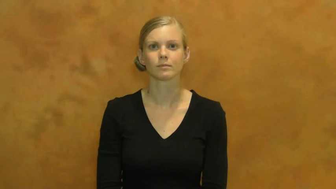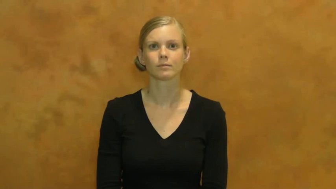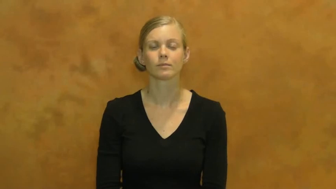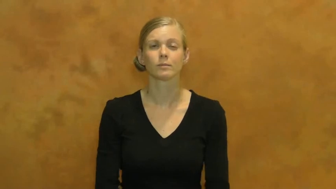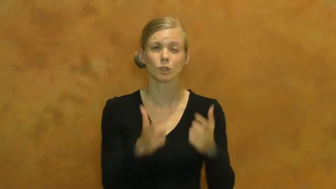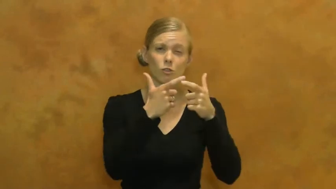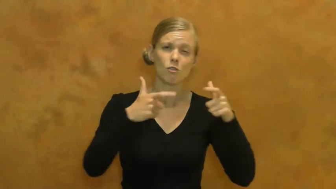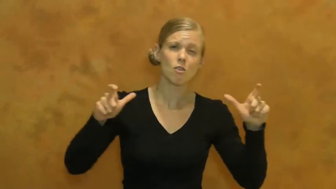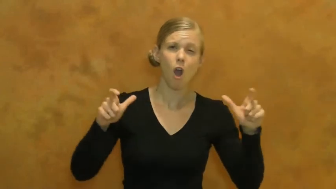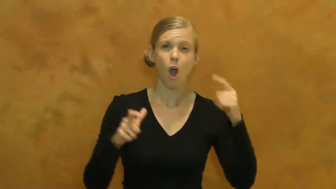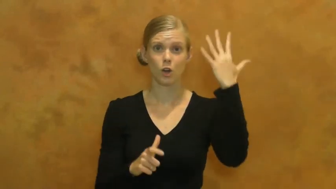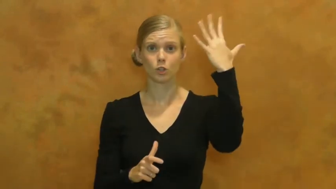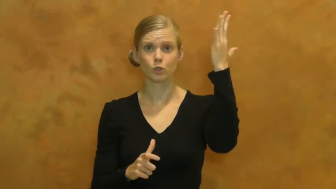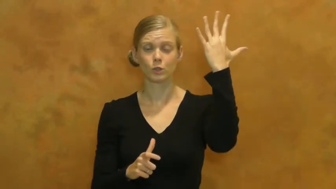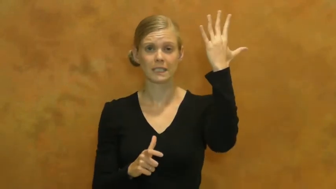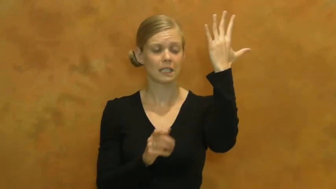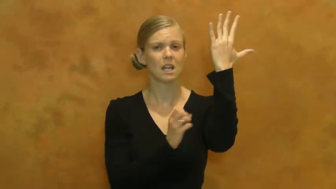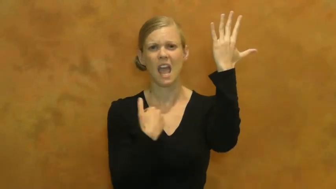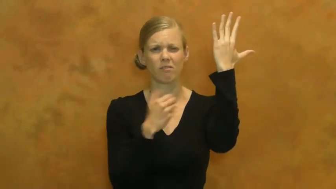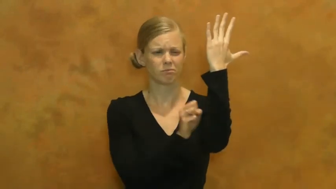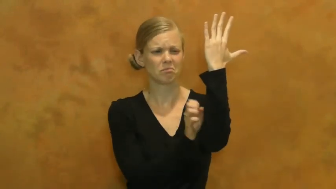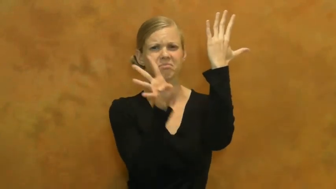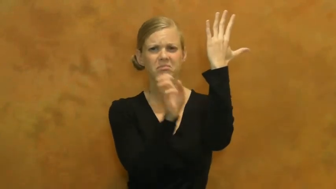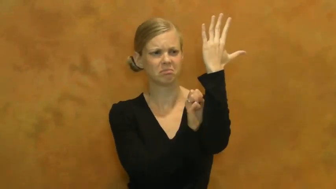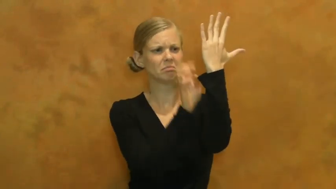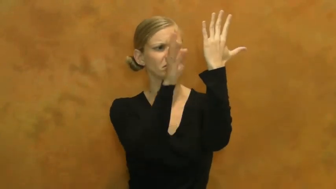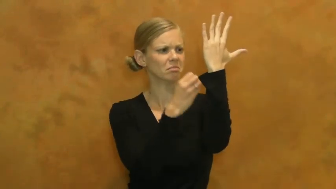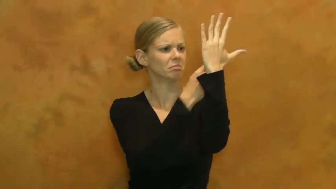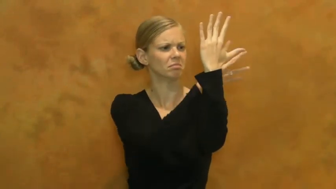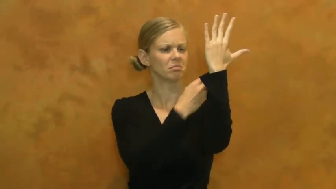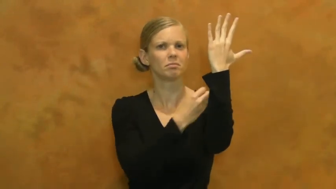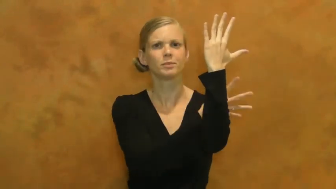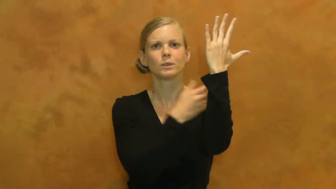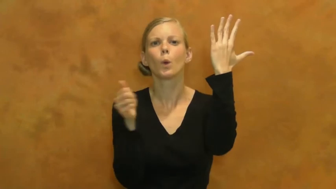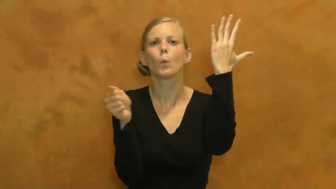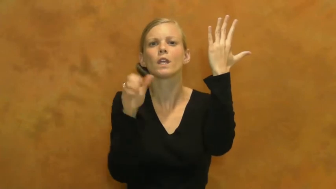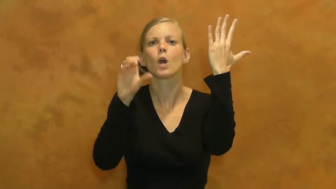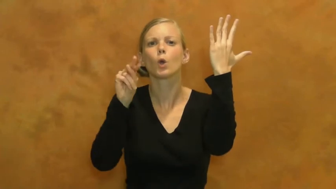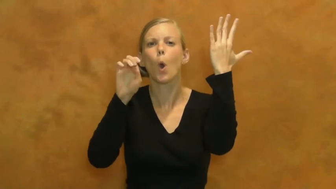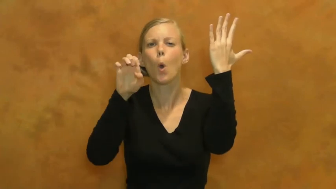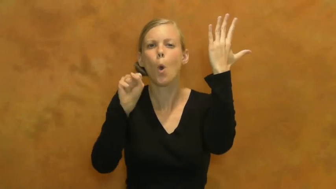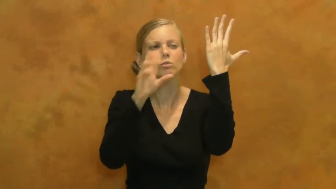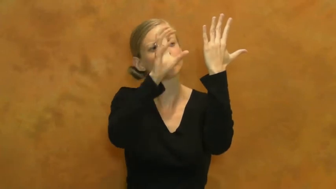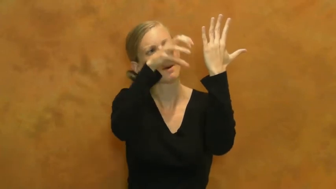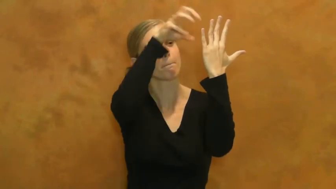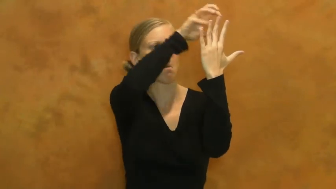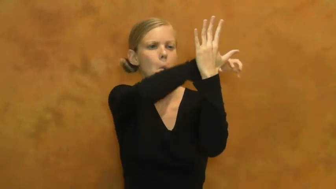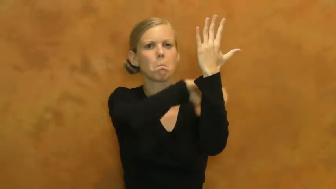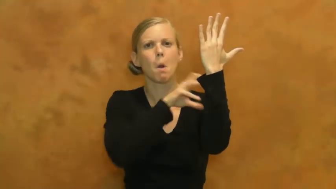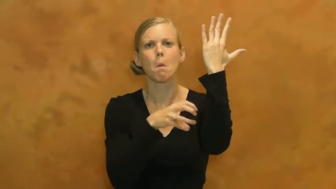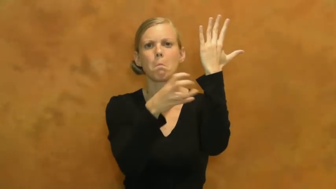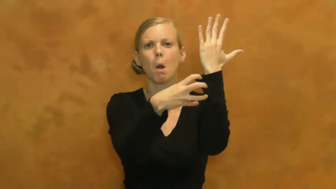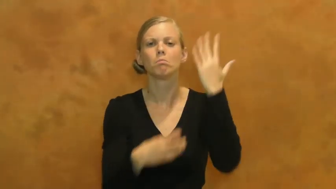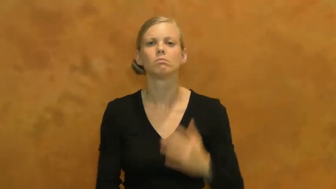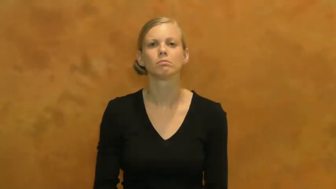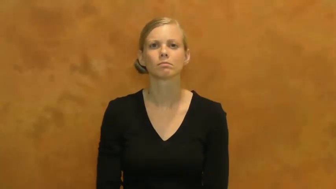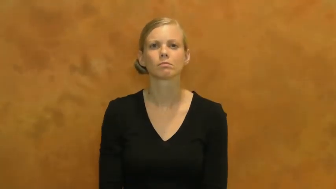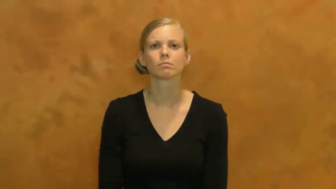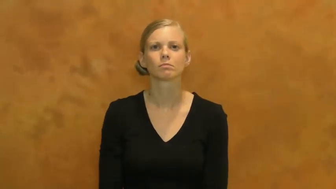conifer